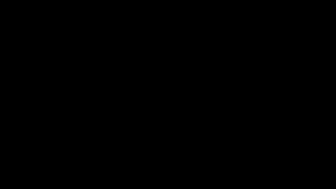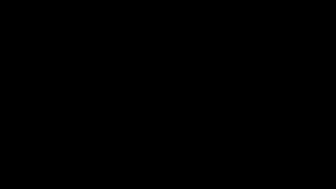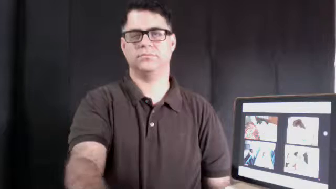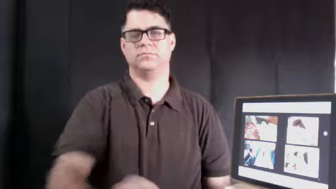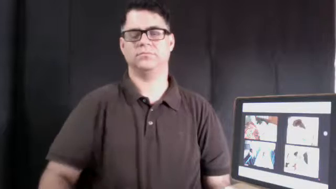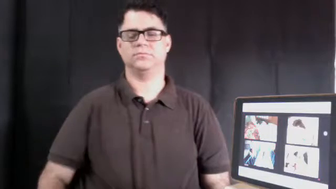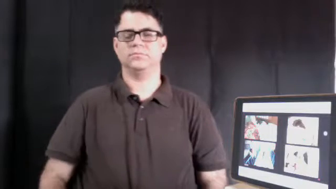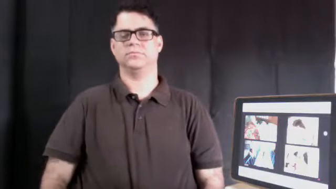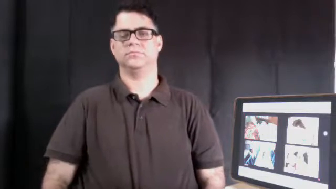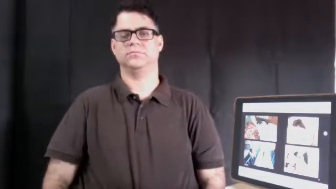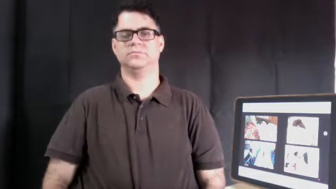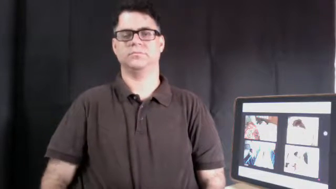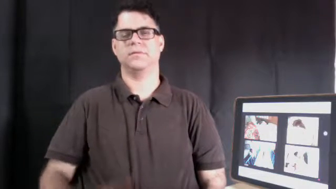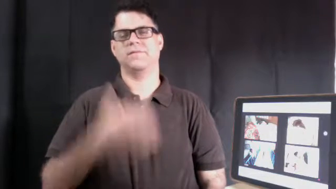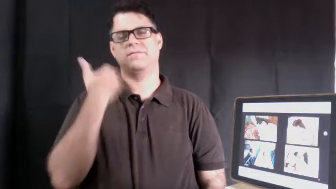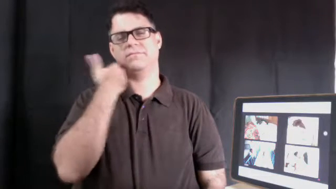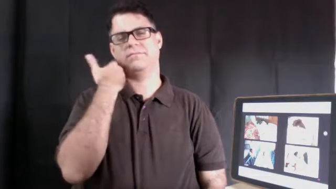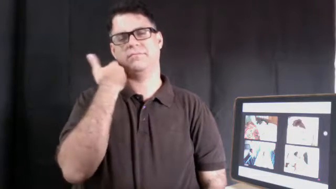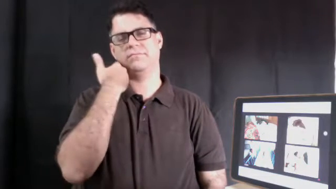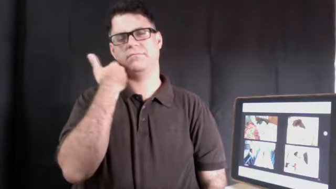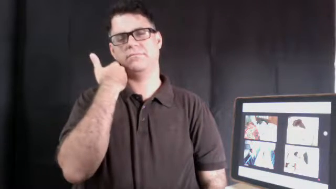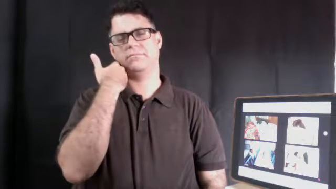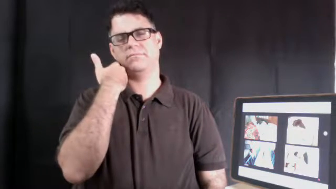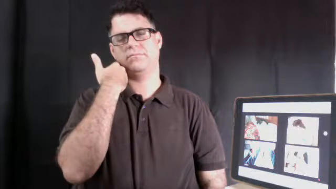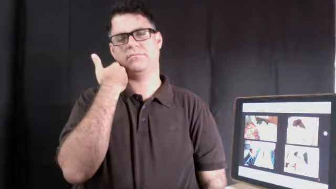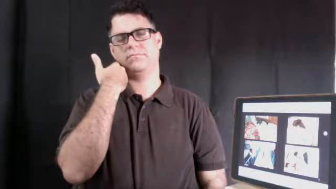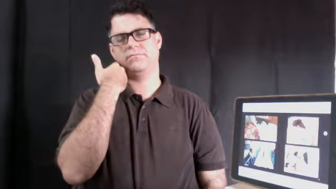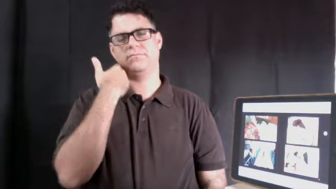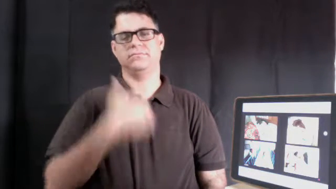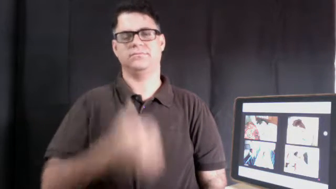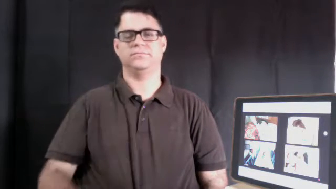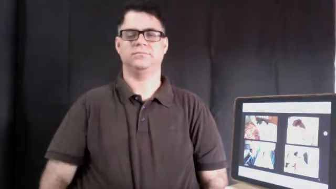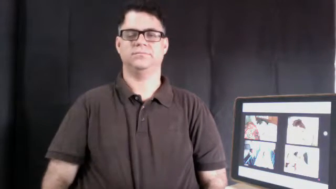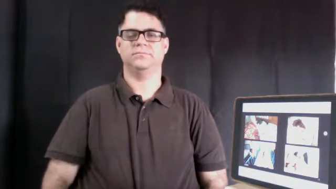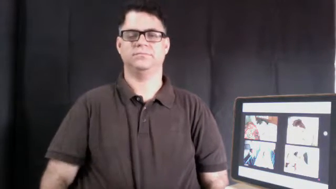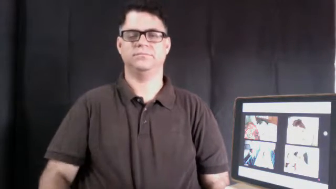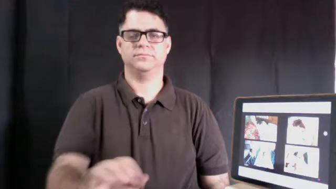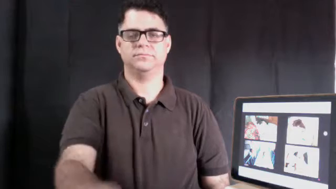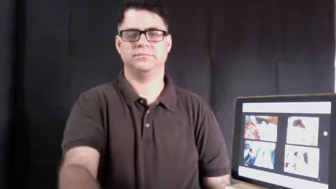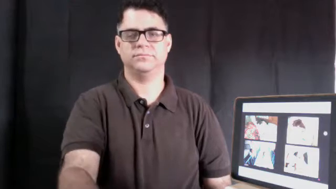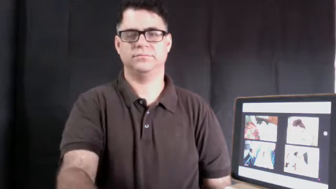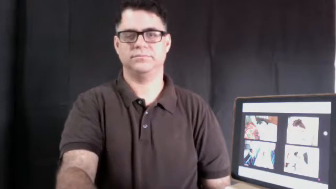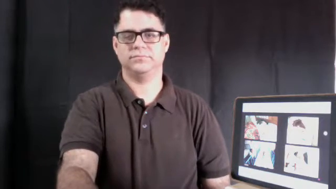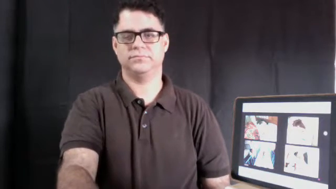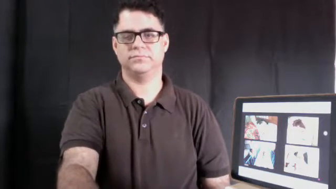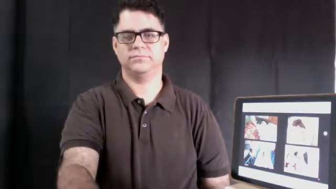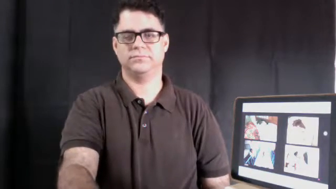sick